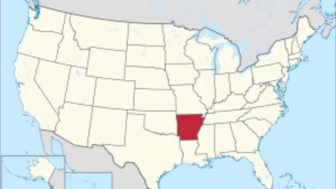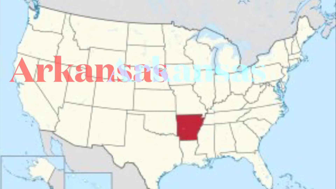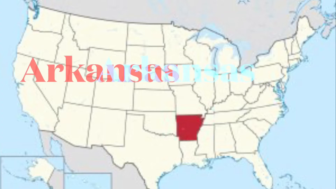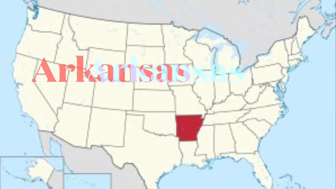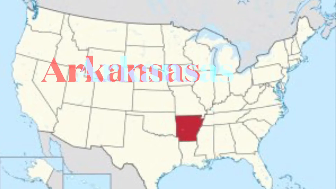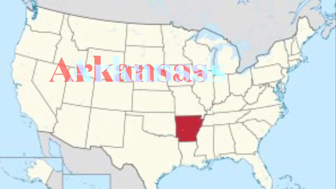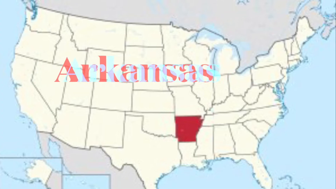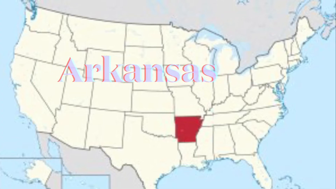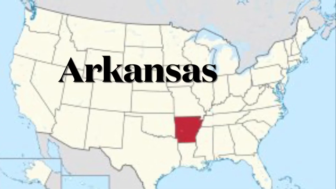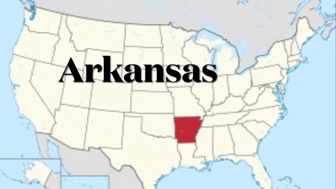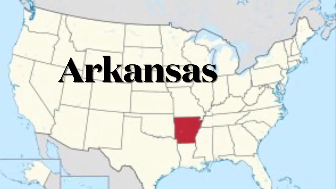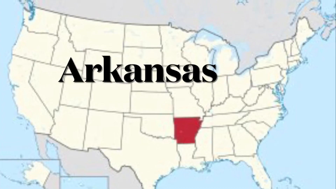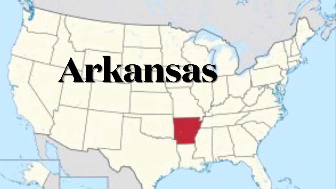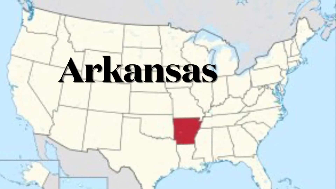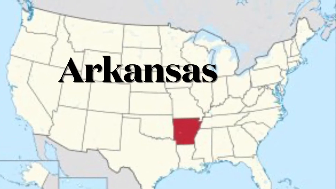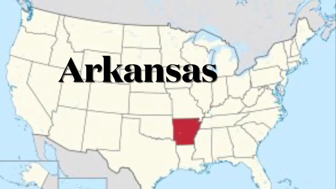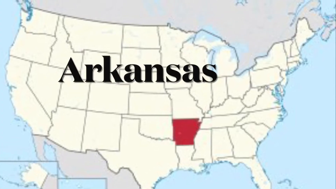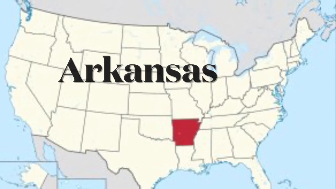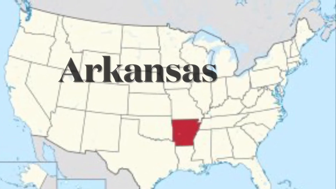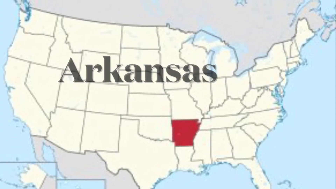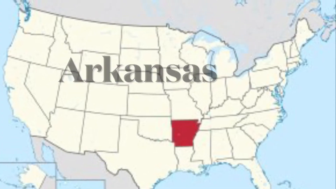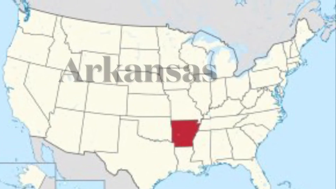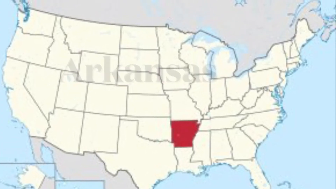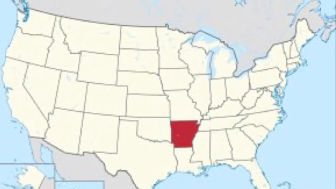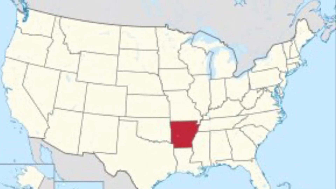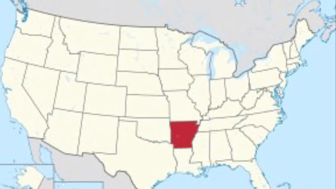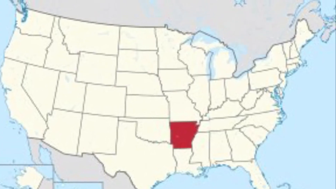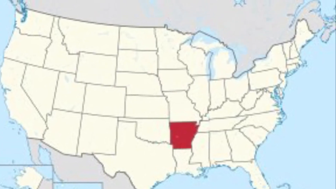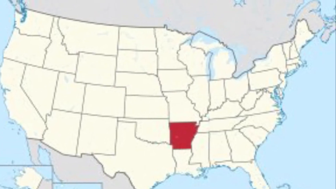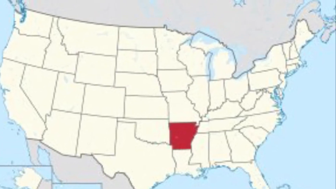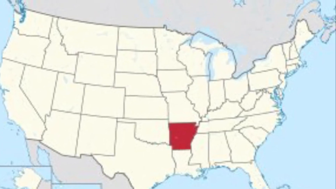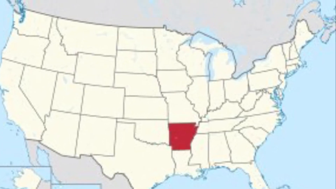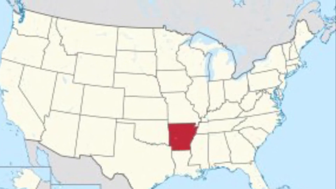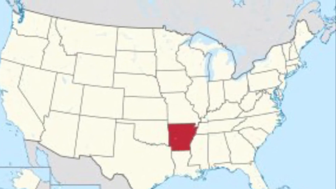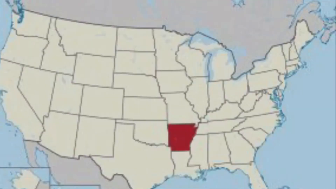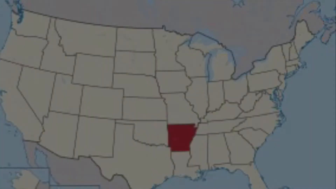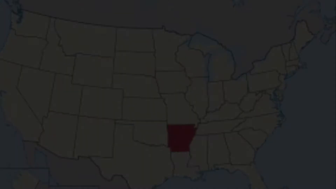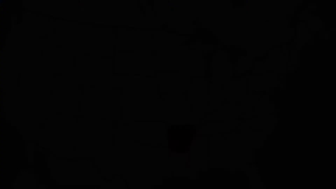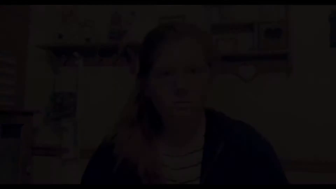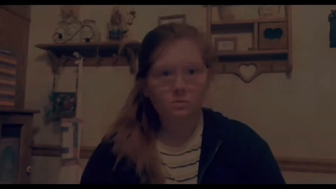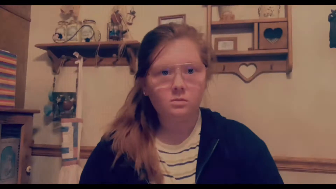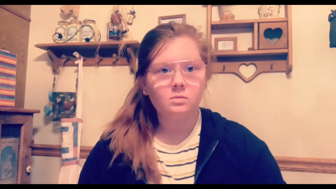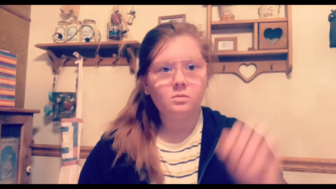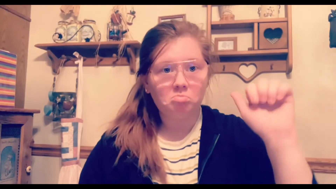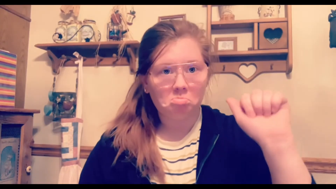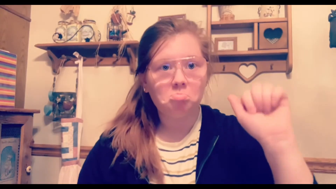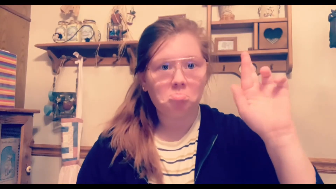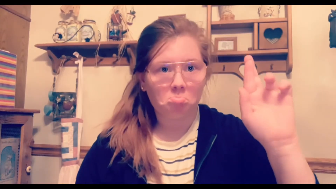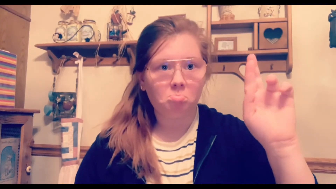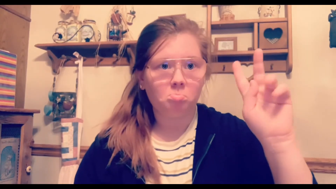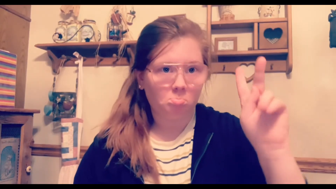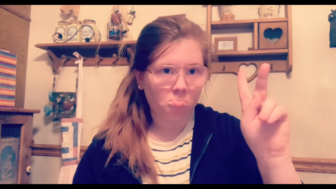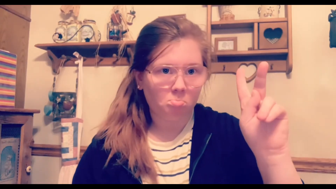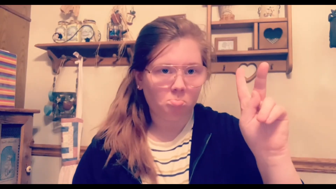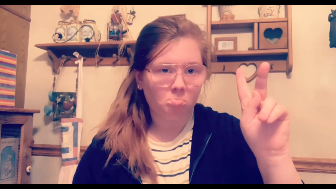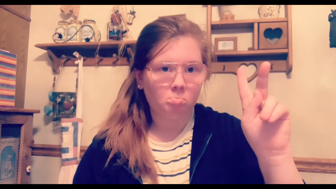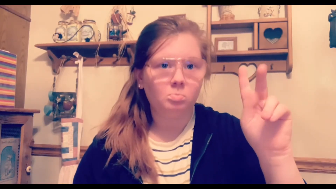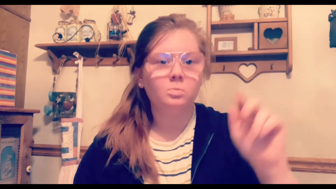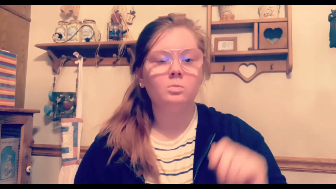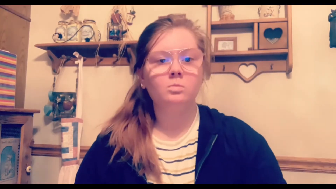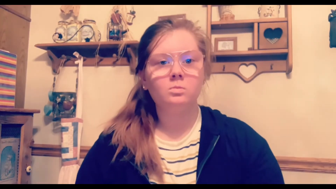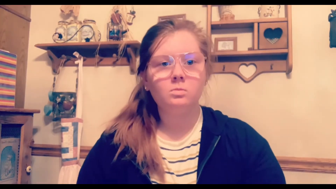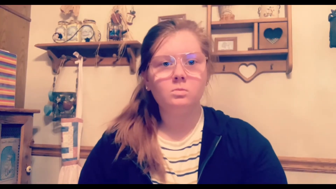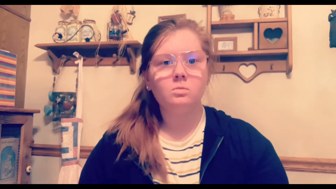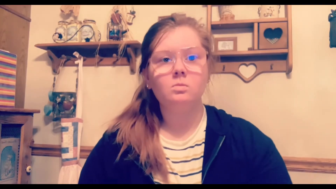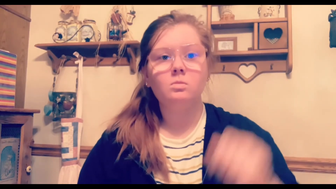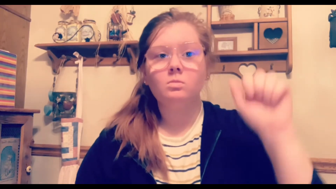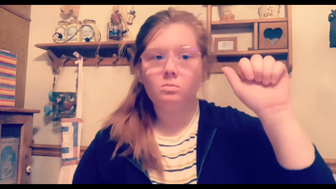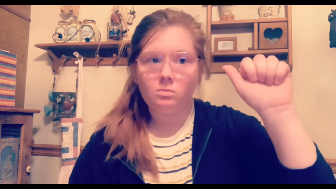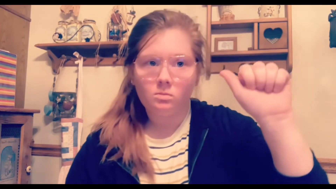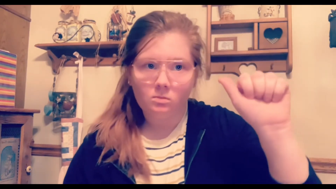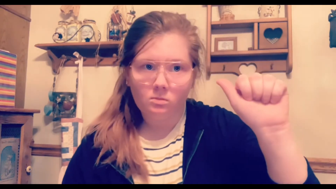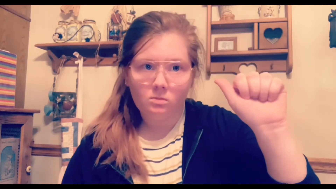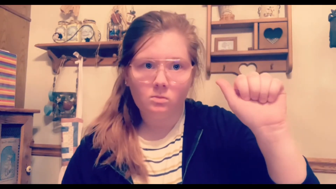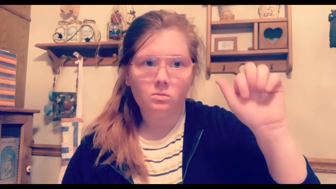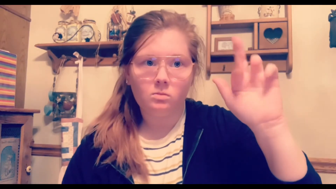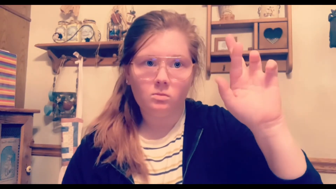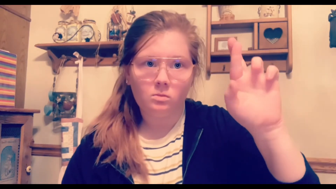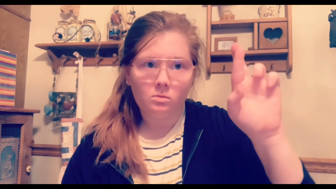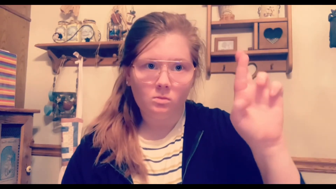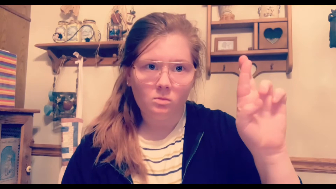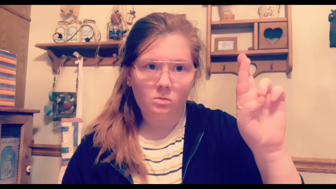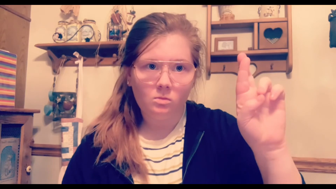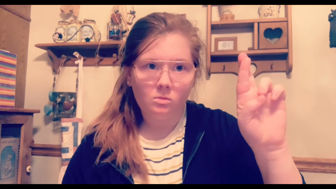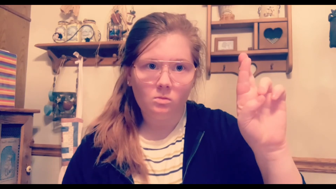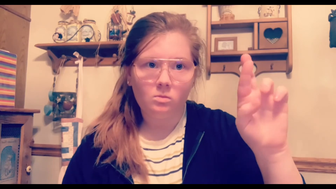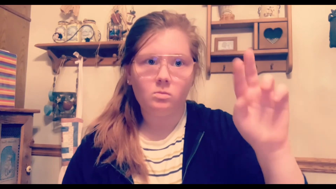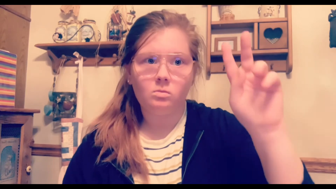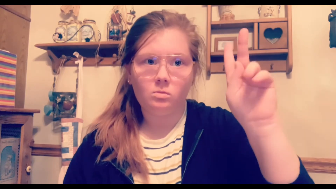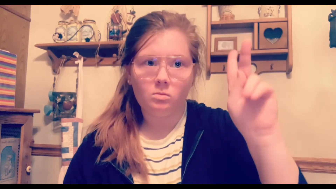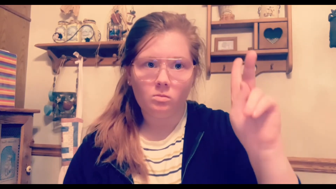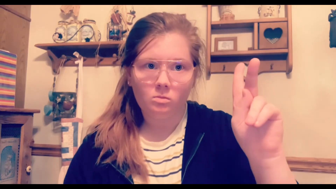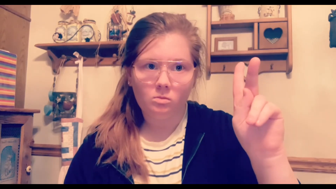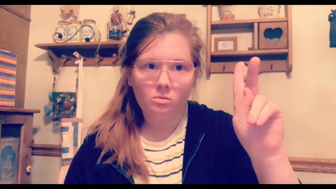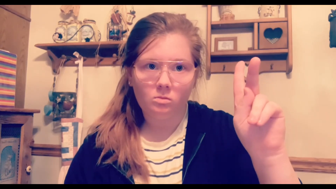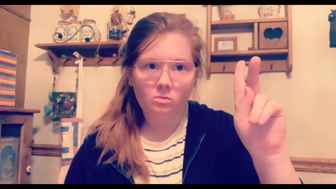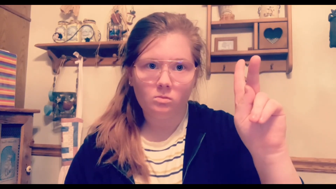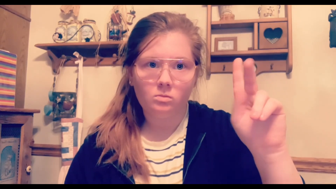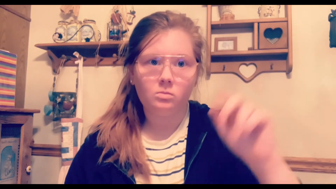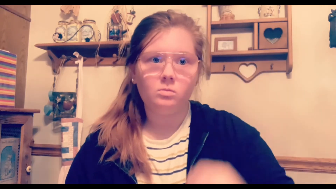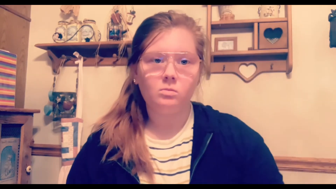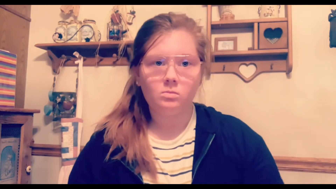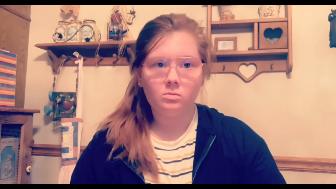Arkansas